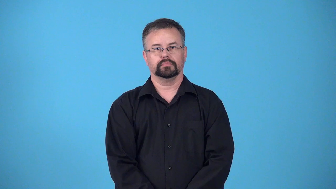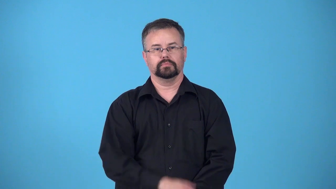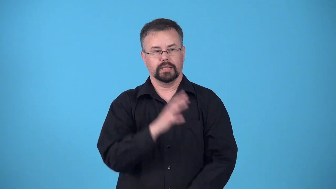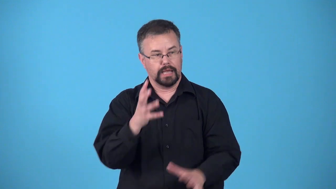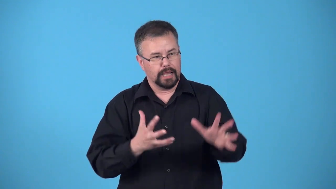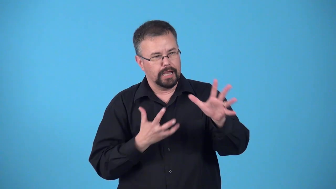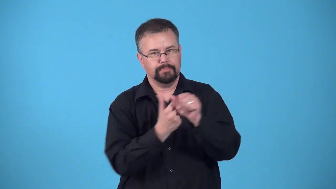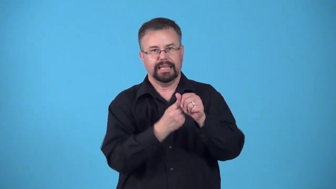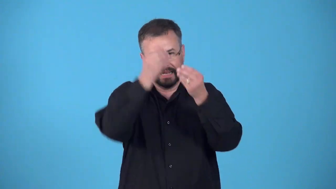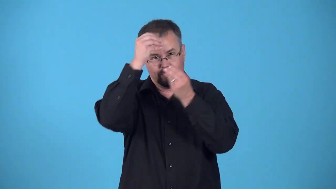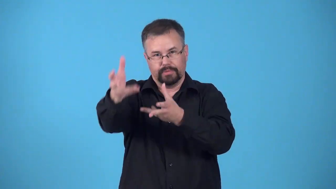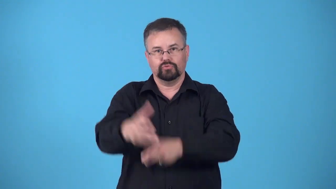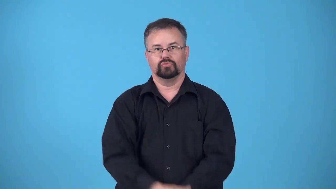up to speed